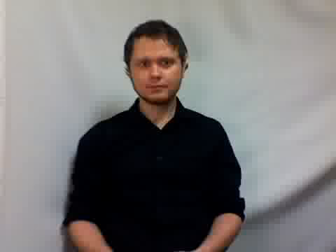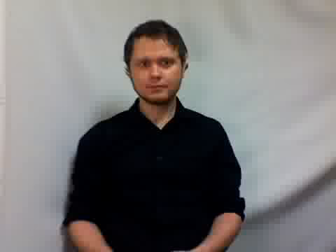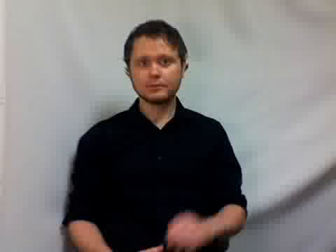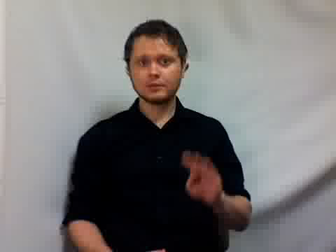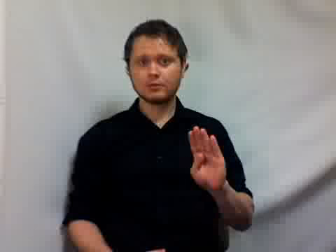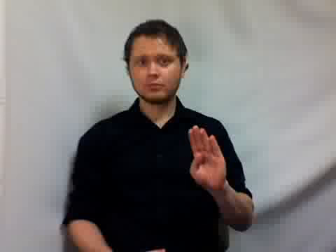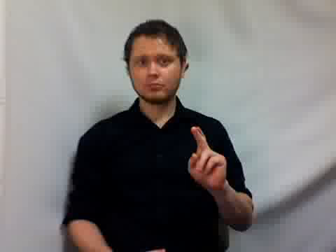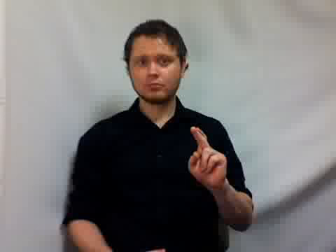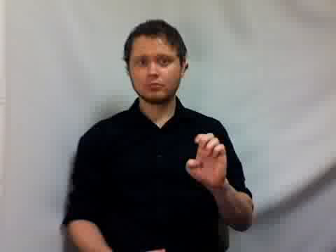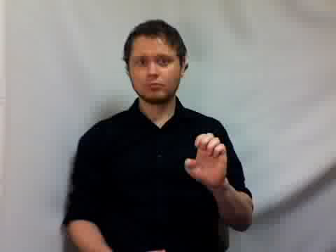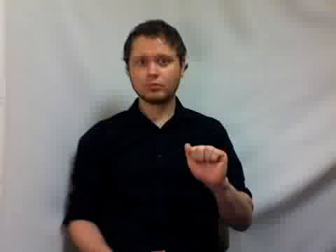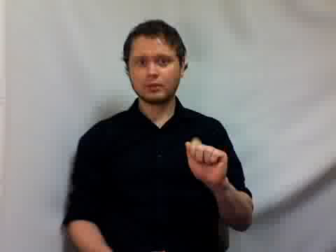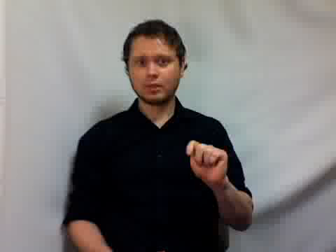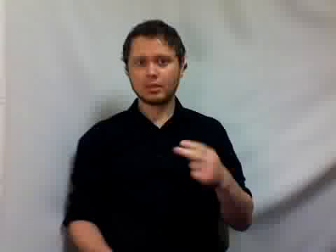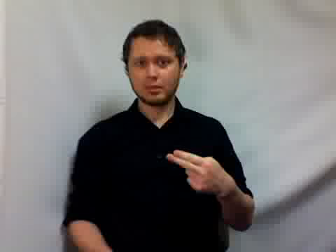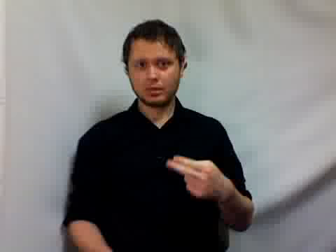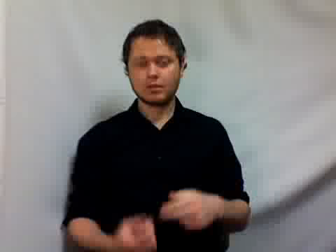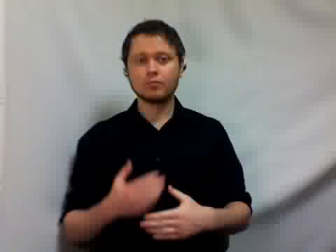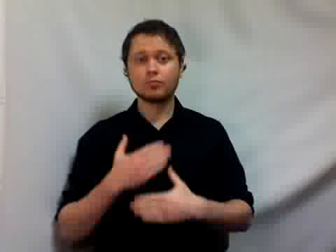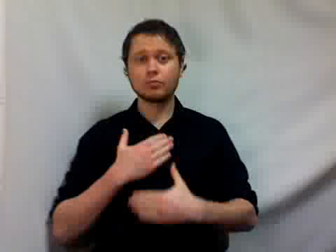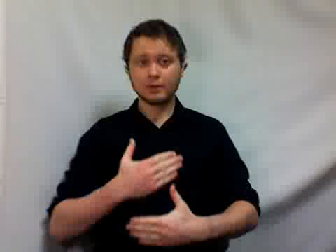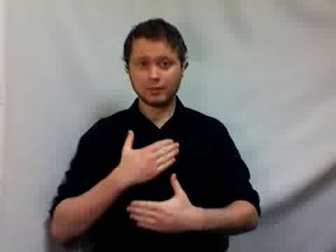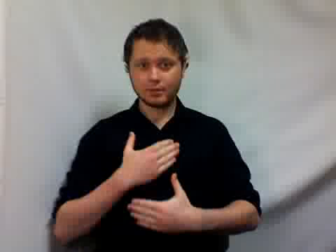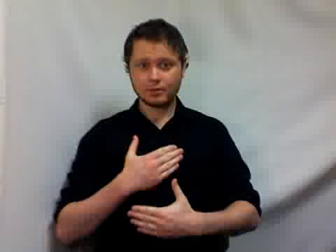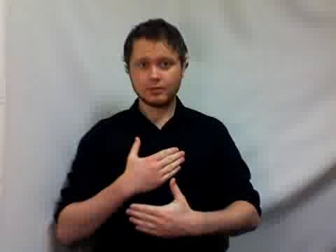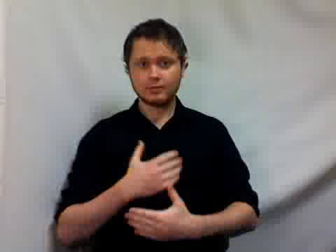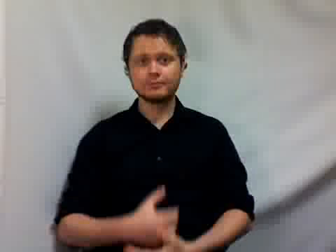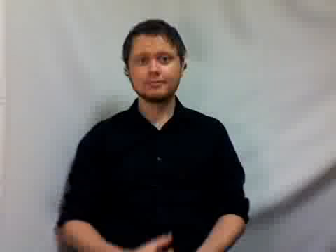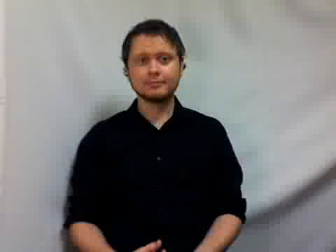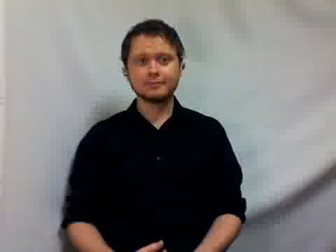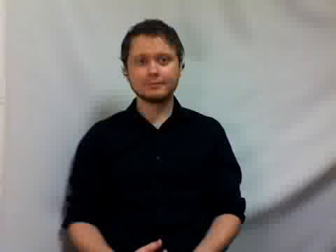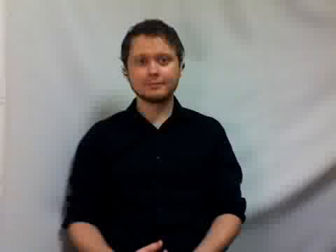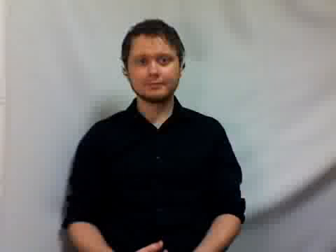breath